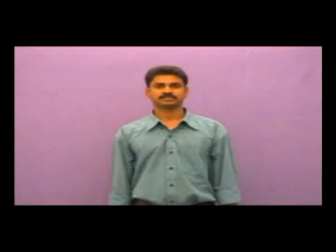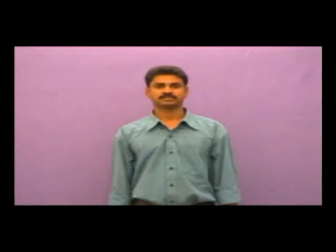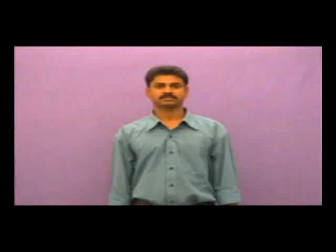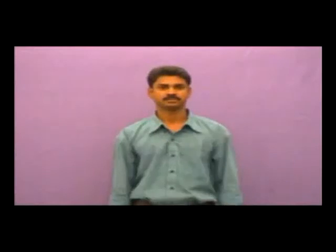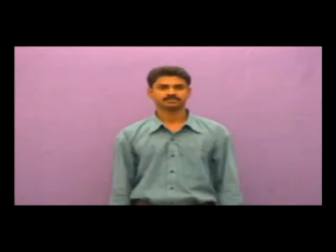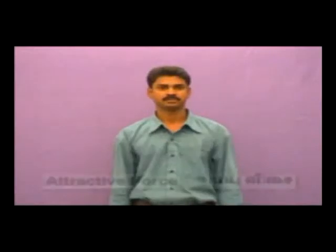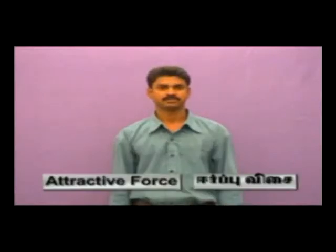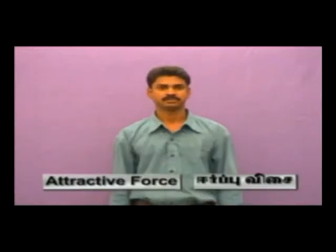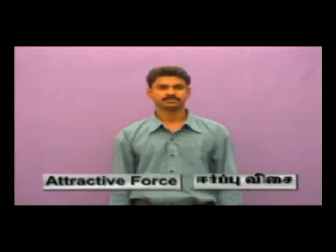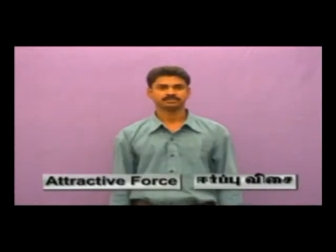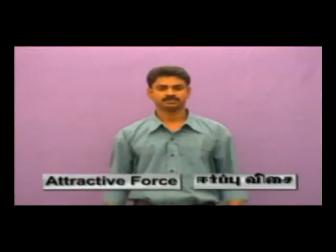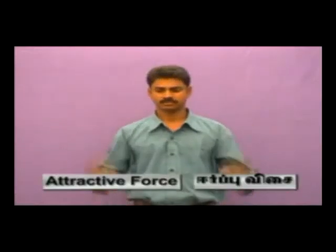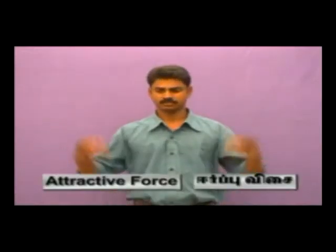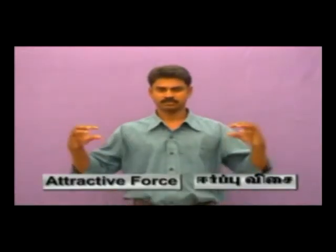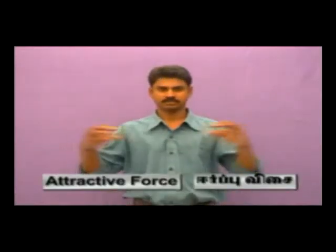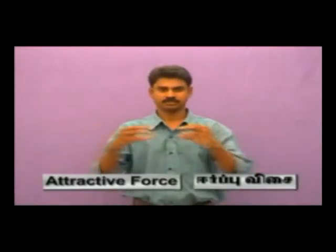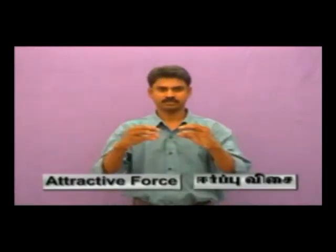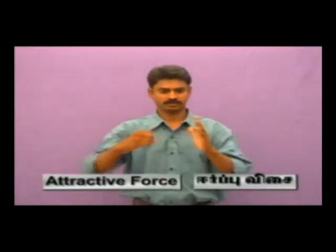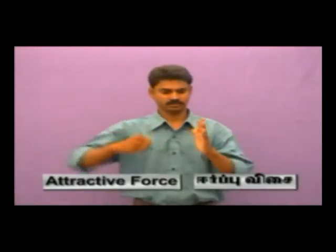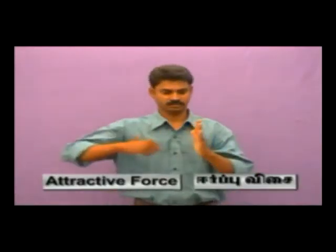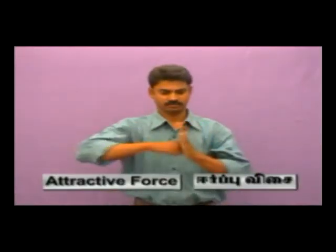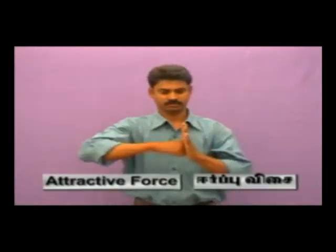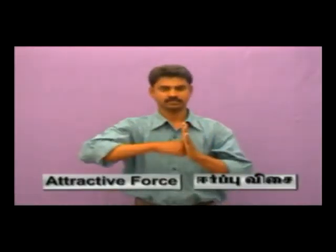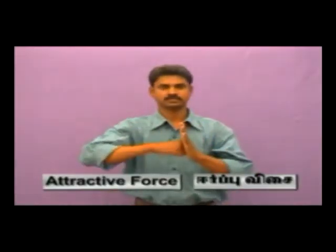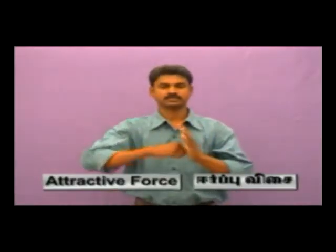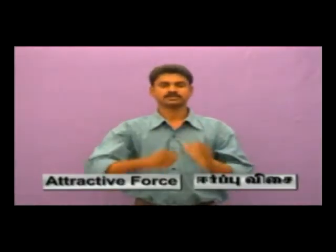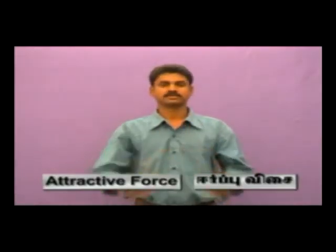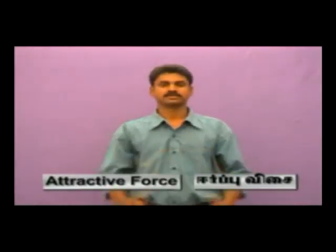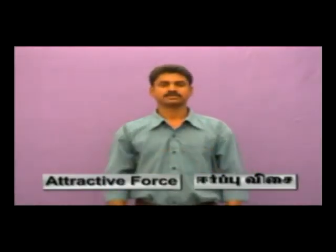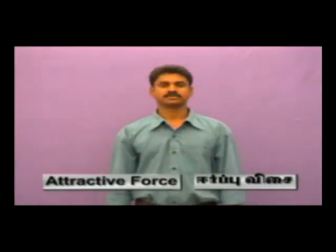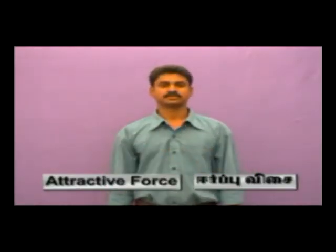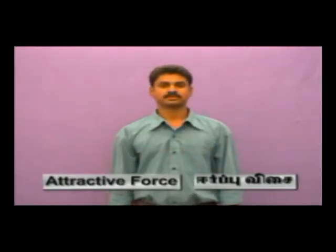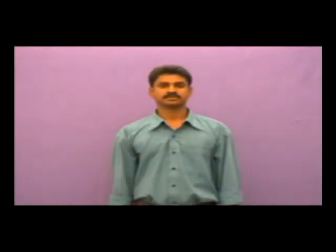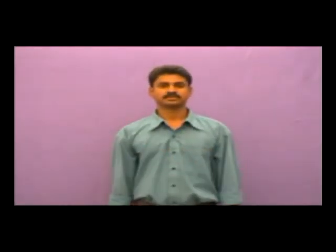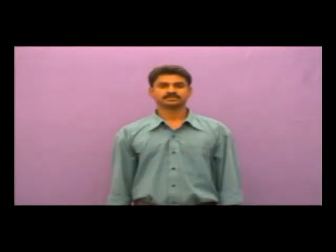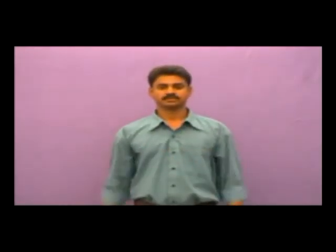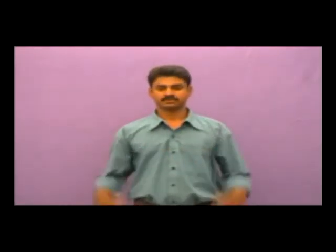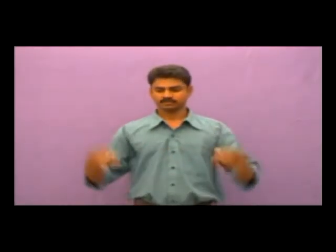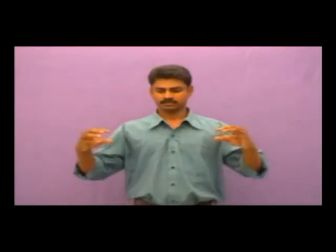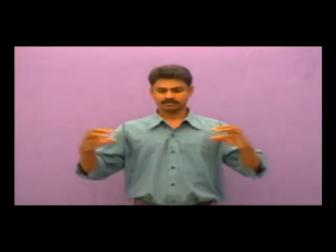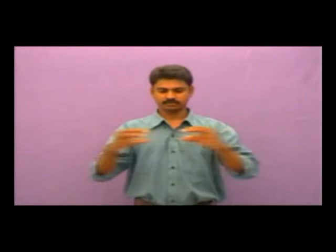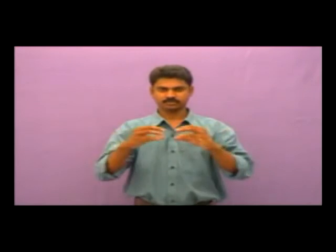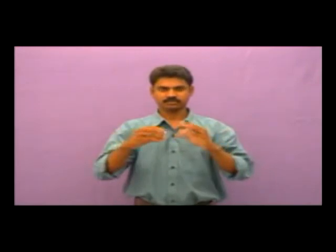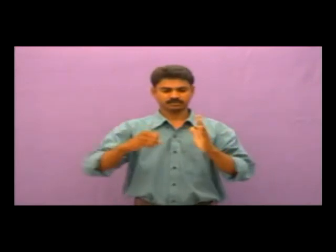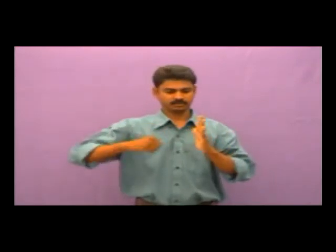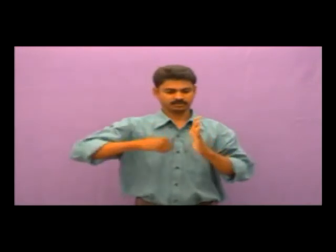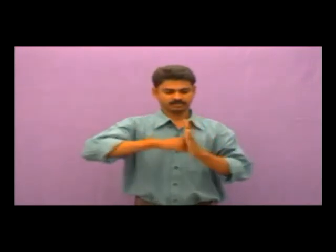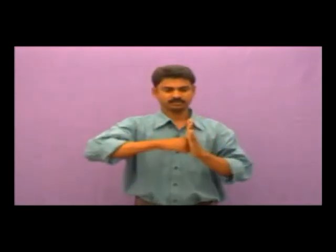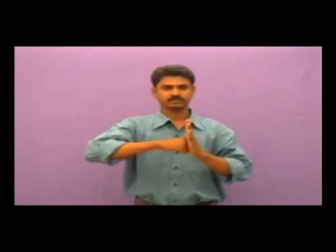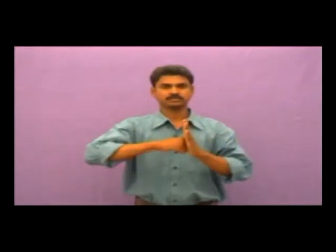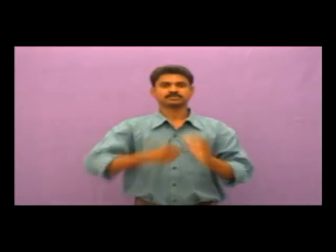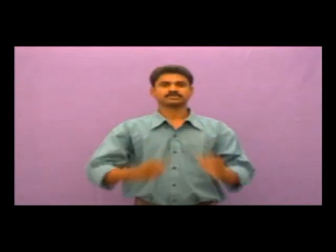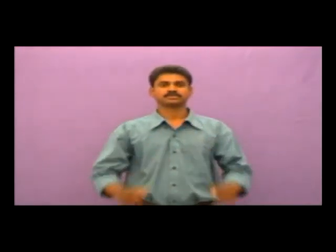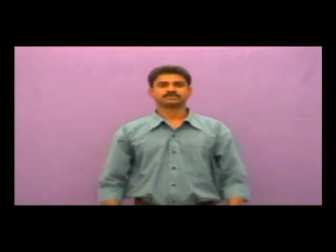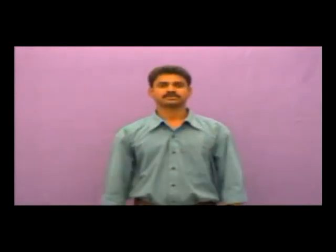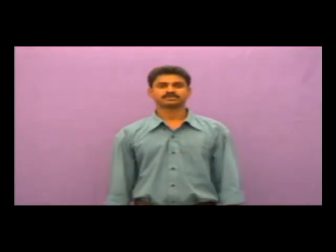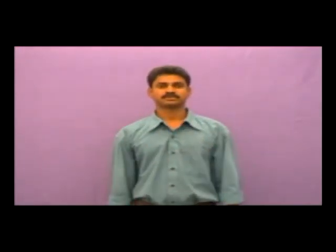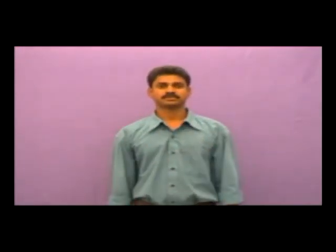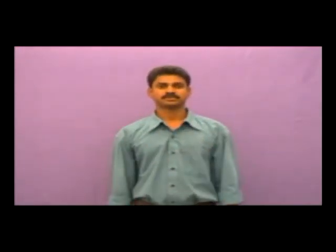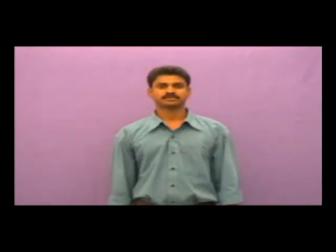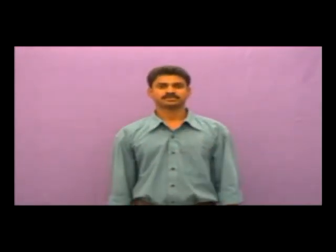Bttractive Force